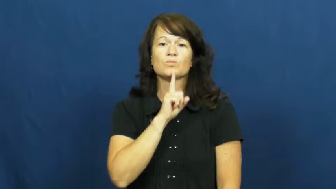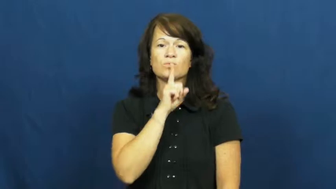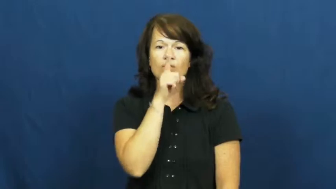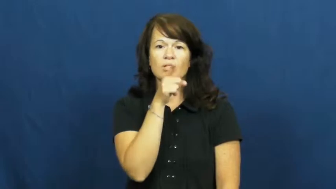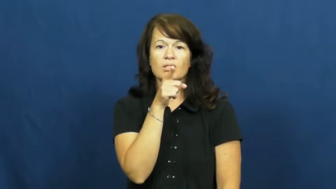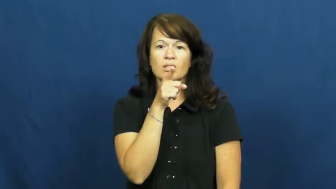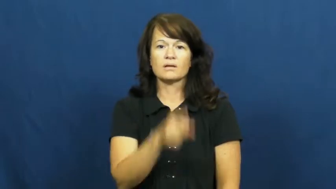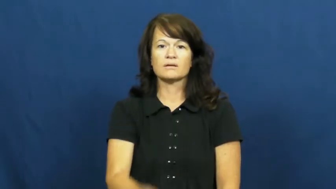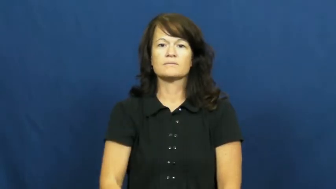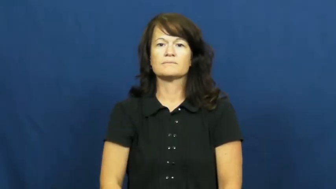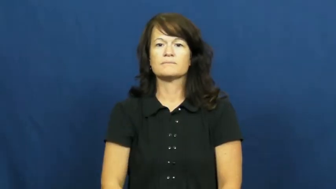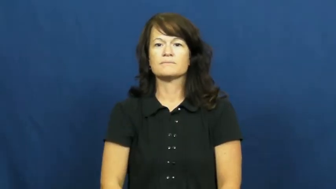in fact,effectively,happen to be